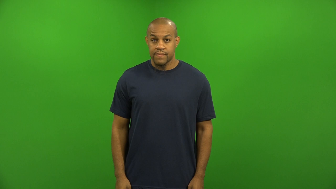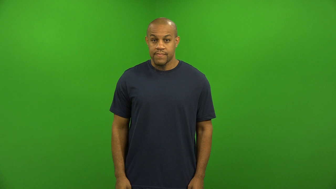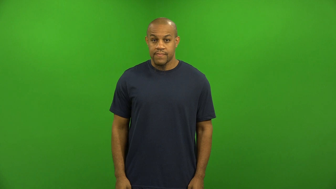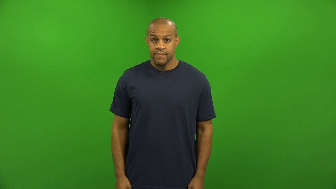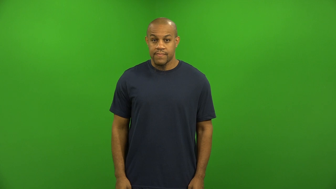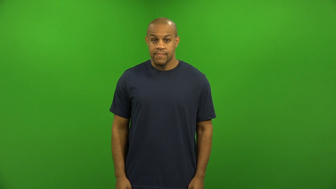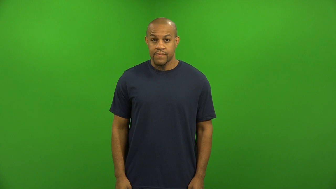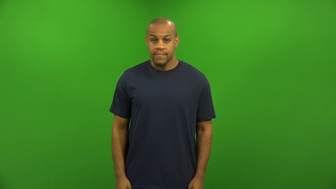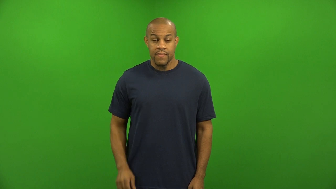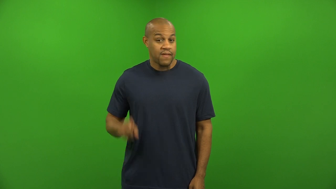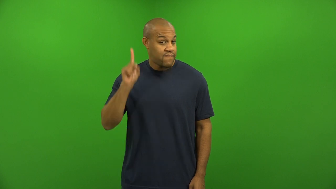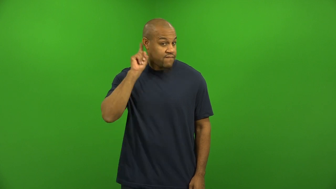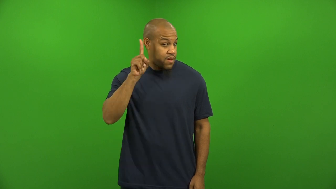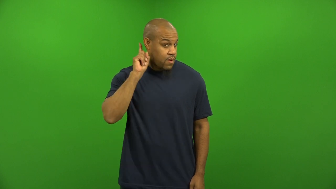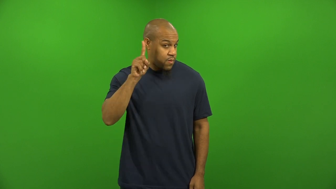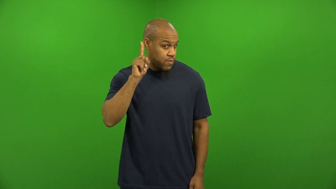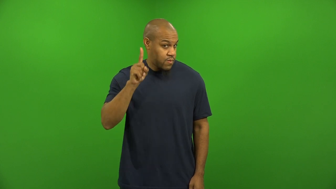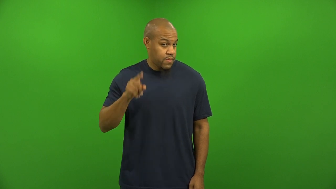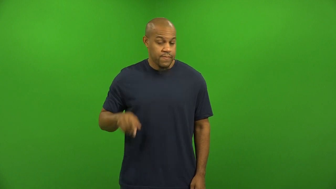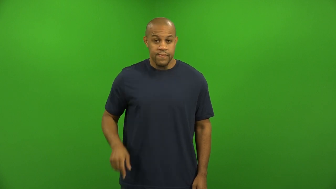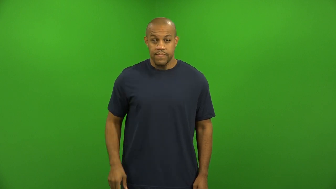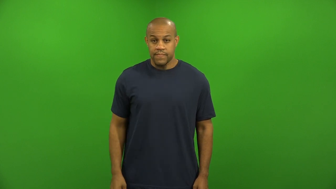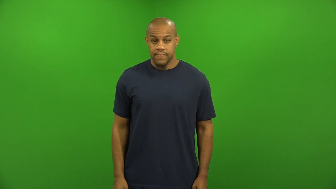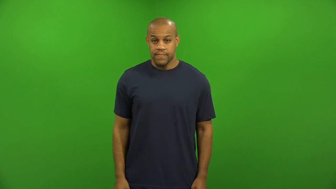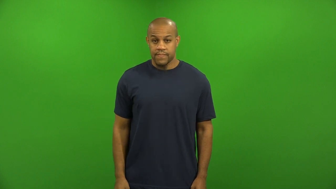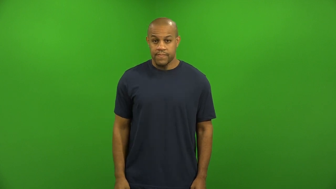Foul-track and field